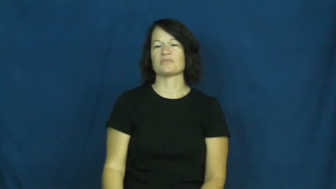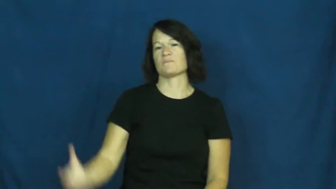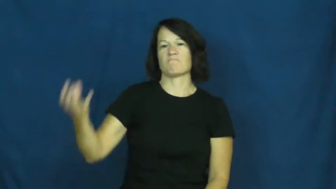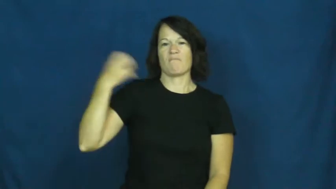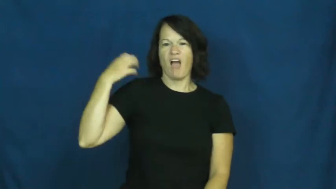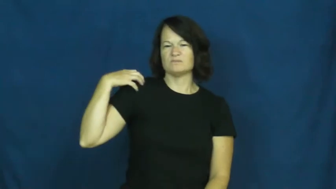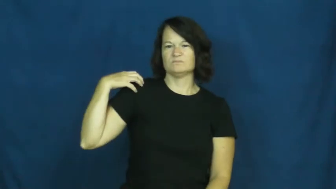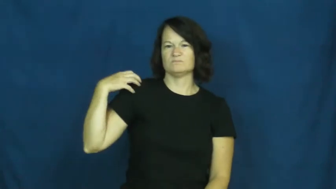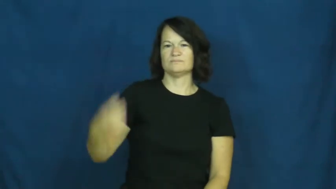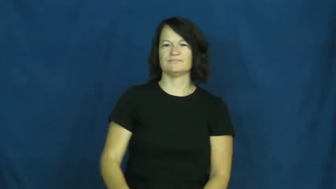big cheese